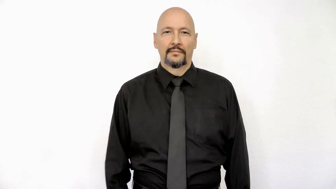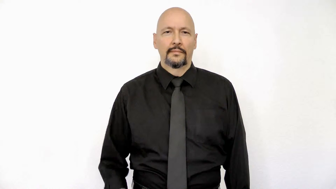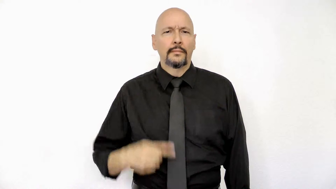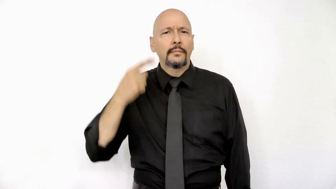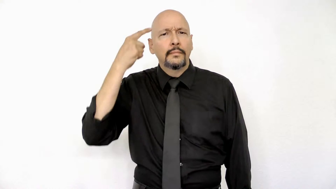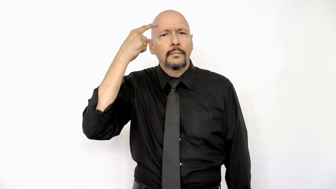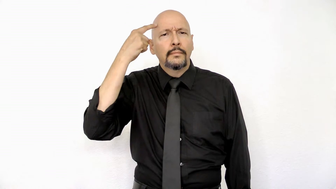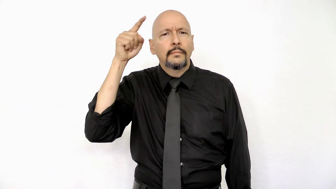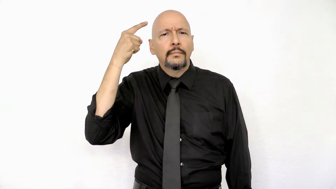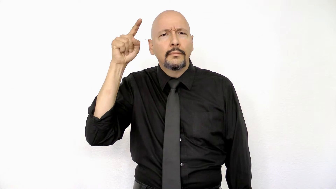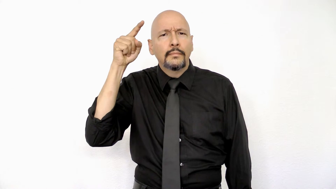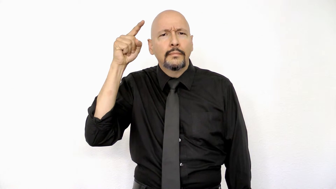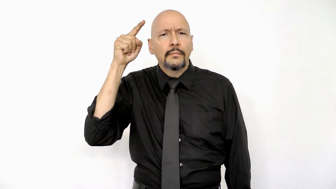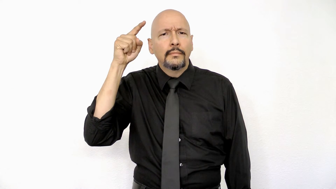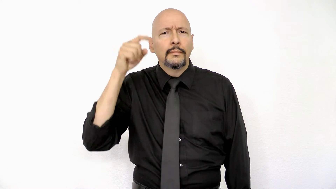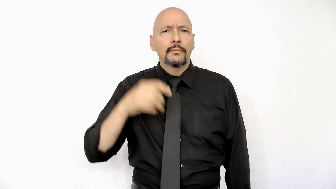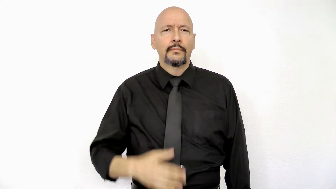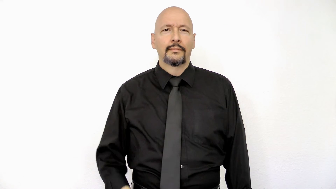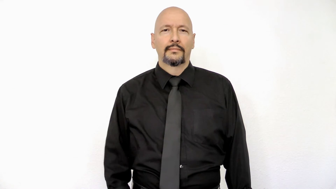what for